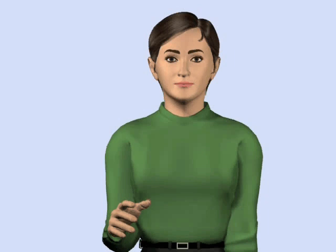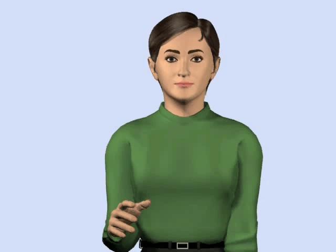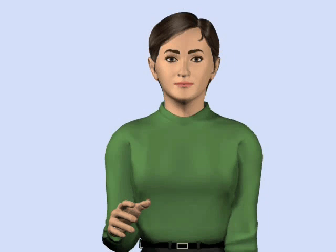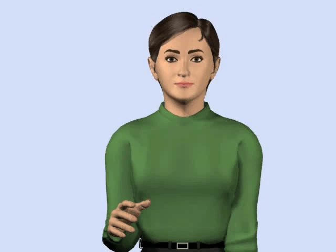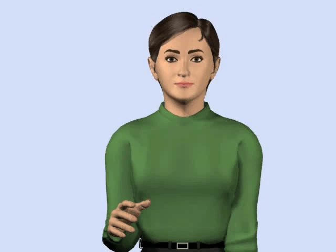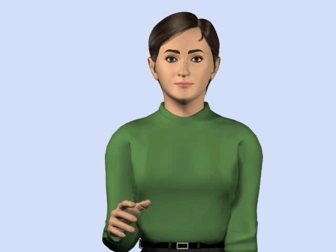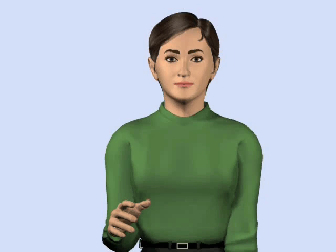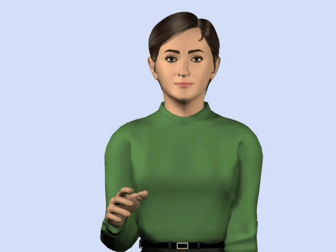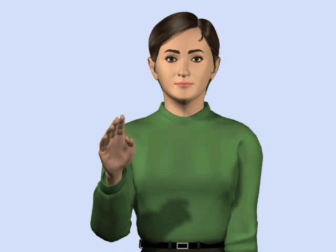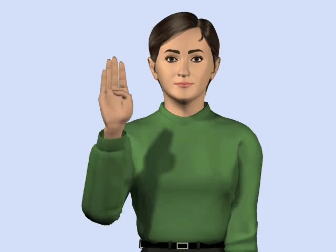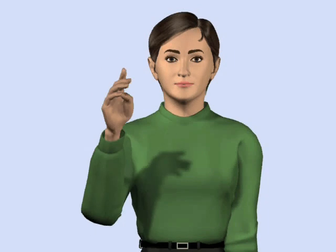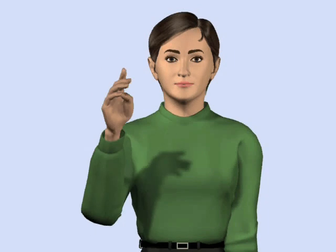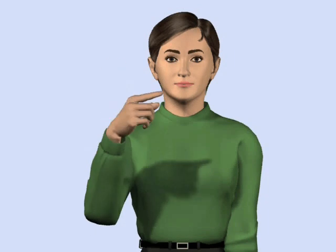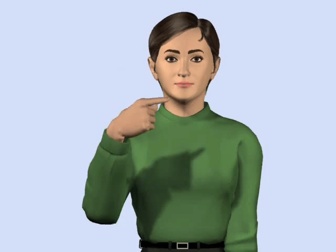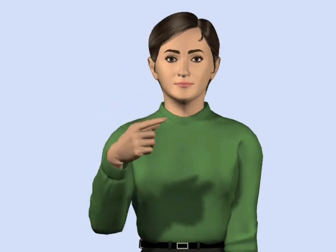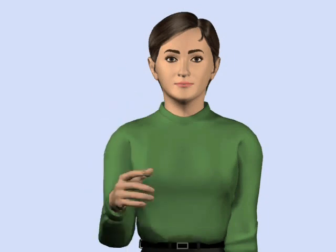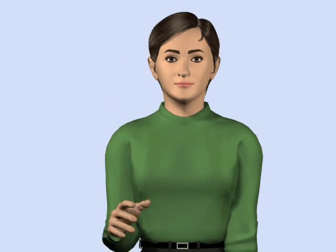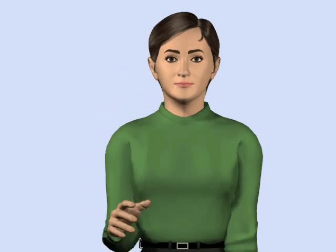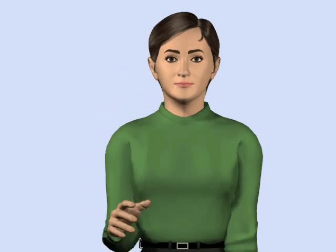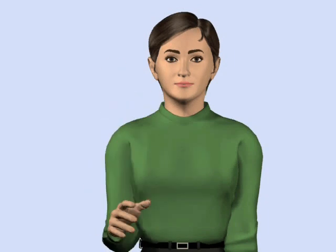Bowling Green